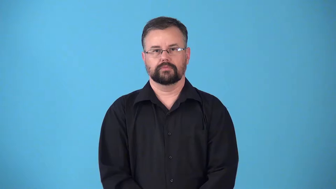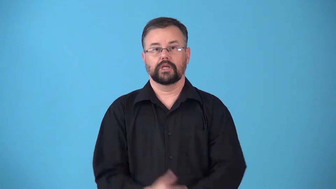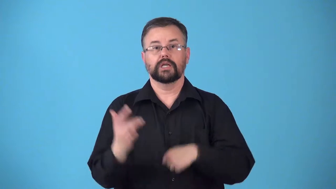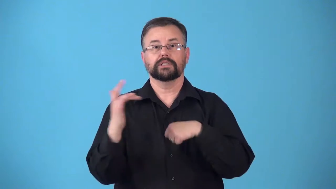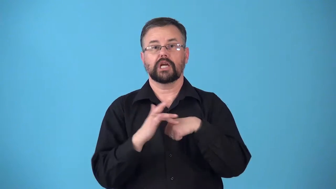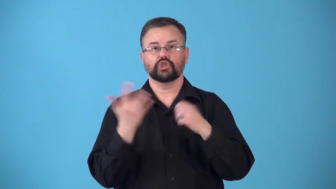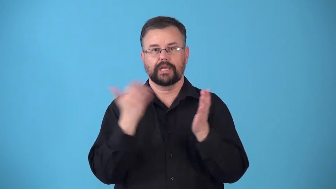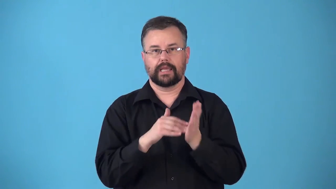retouch-touch again